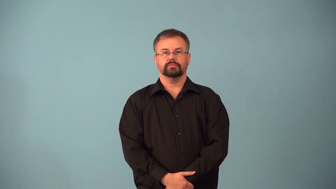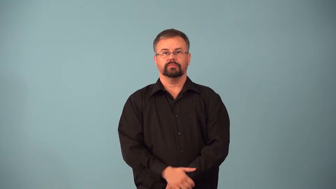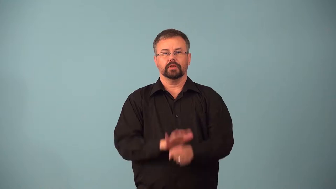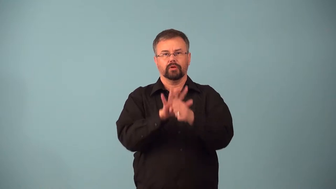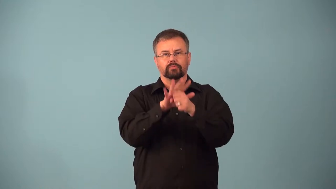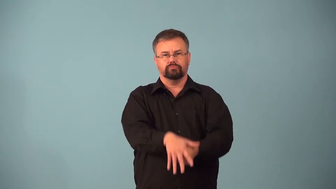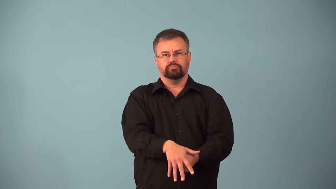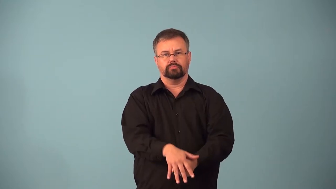aggrieve-infringe on rights